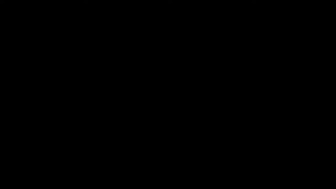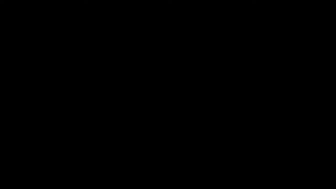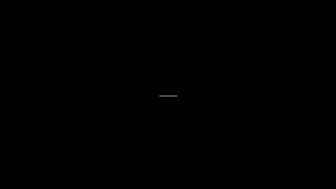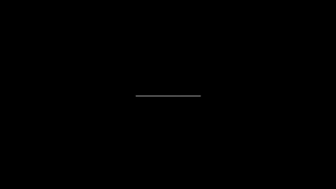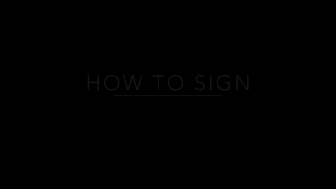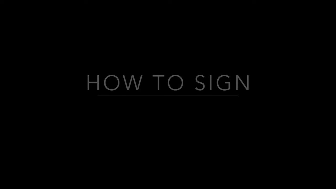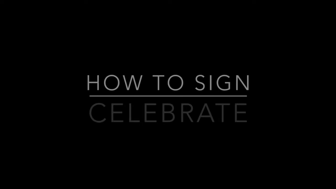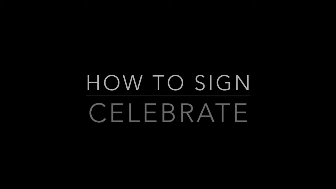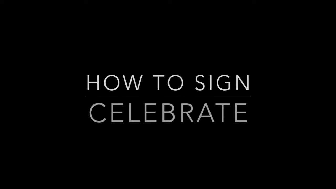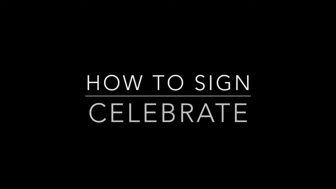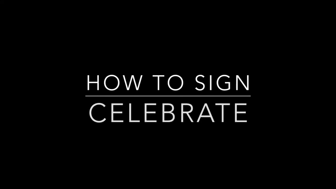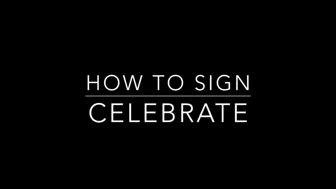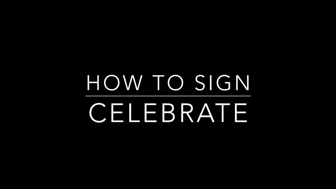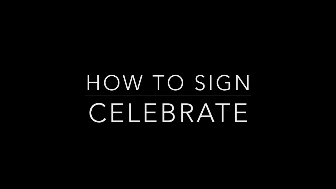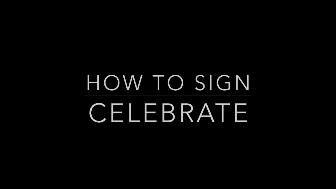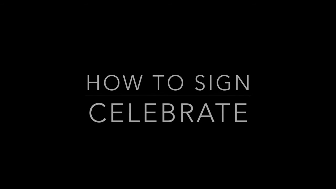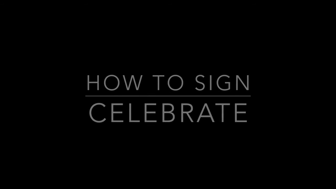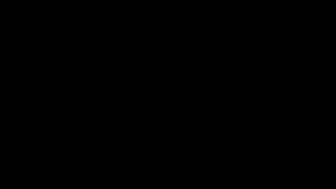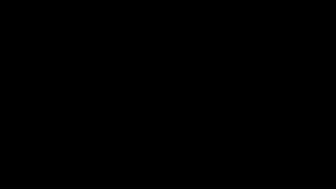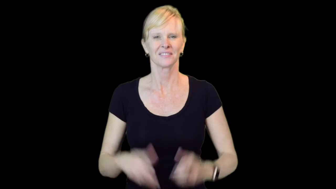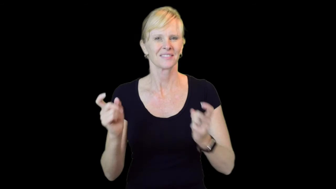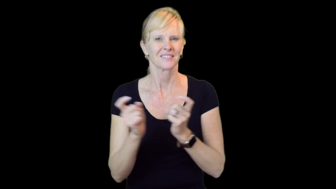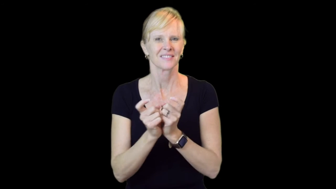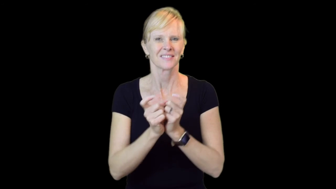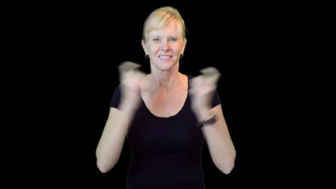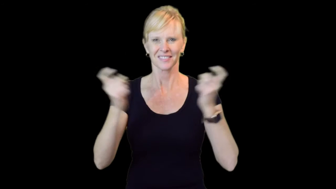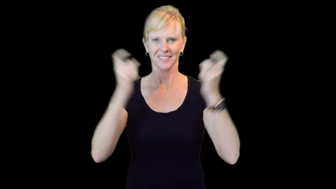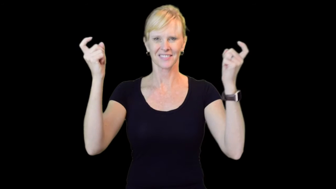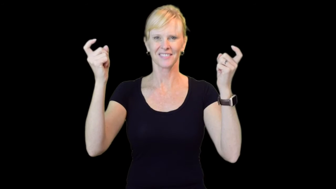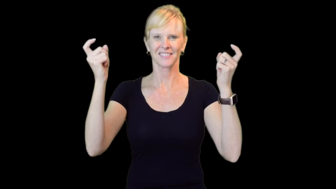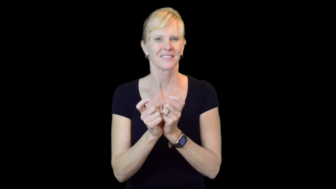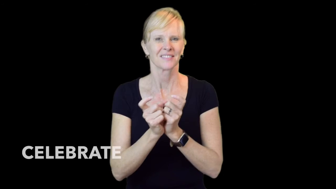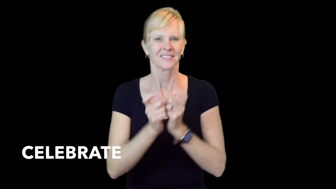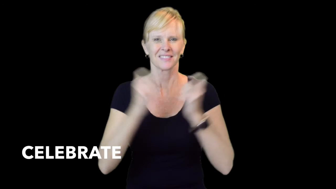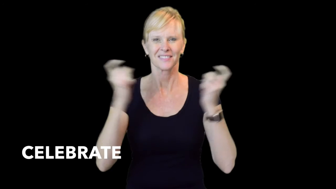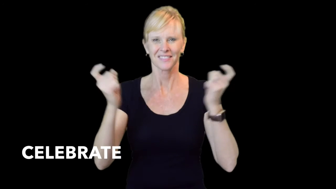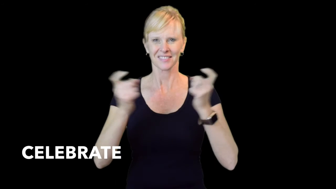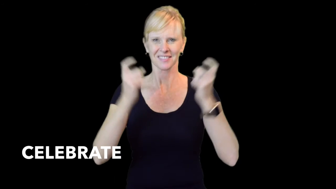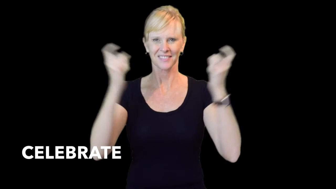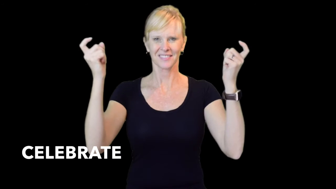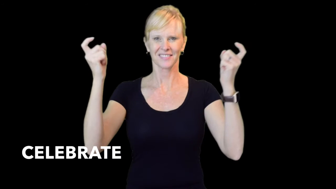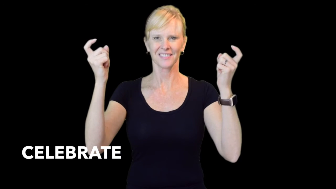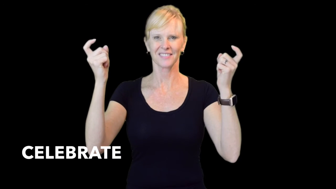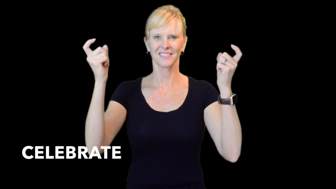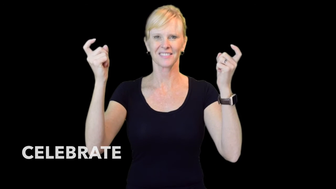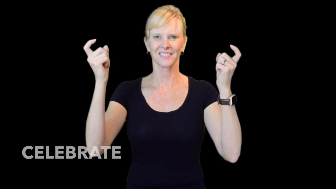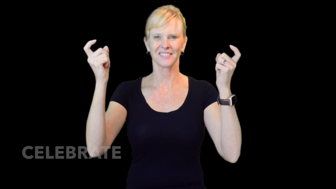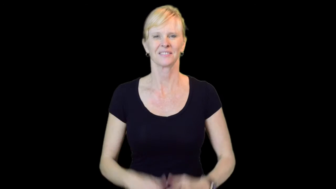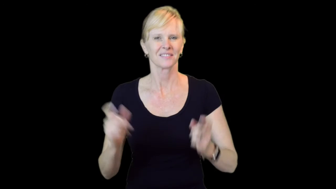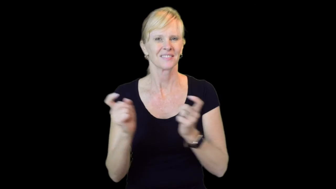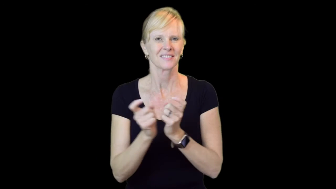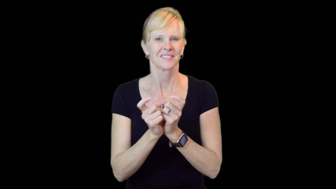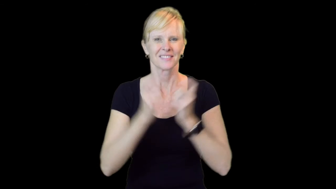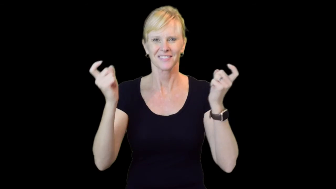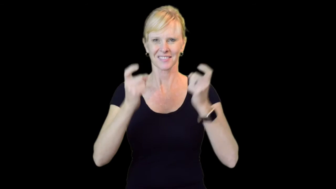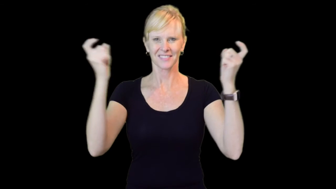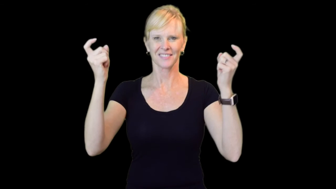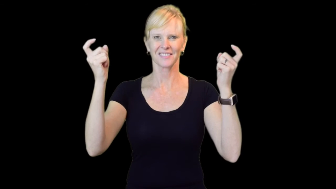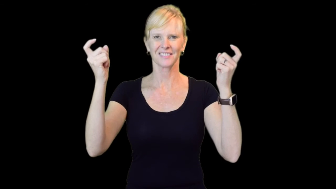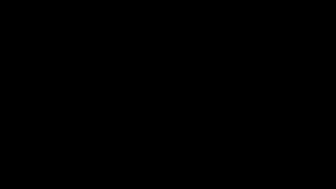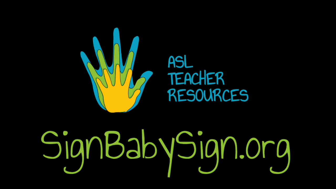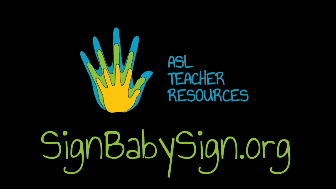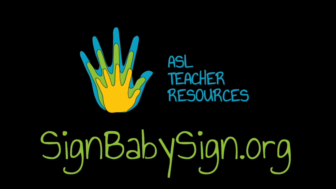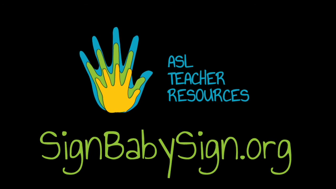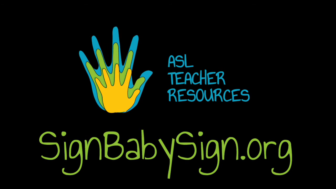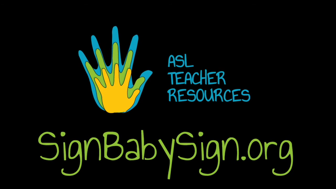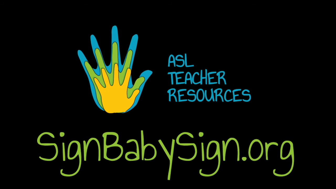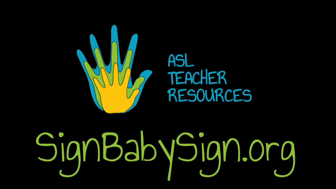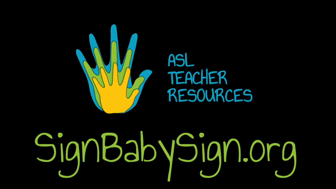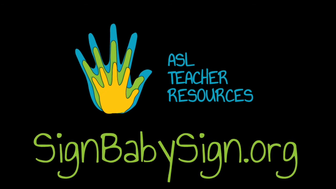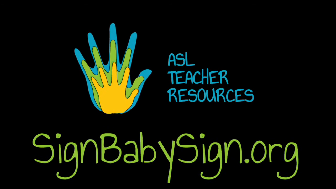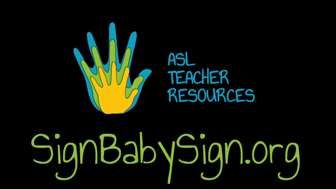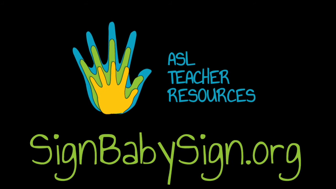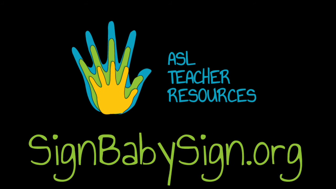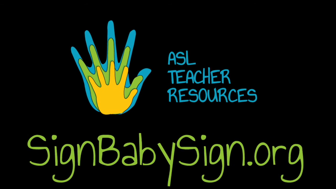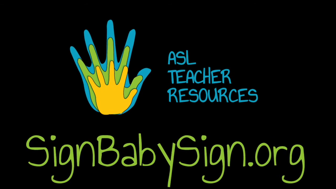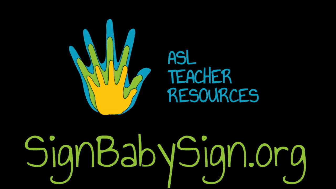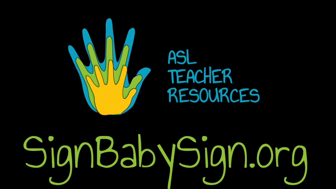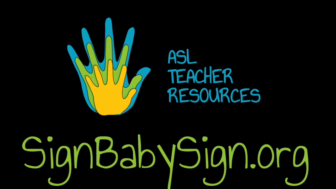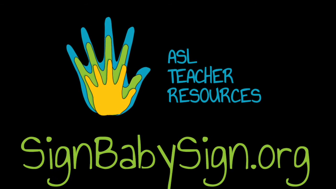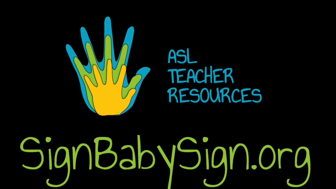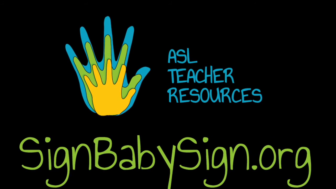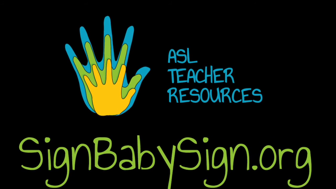Celebrate